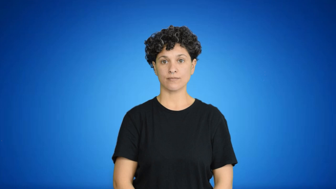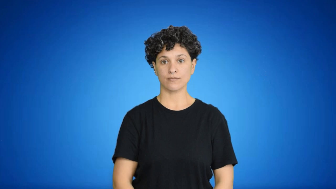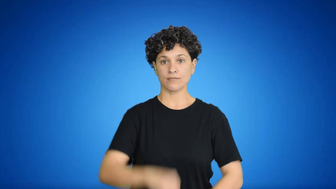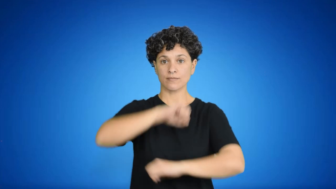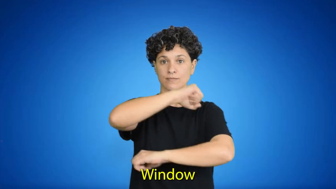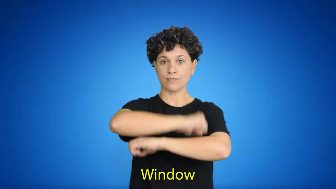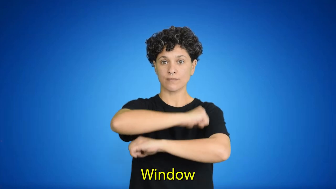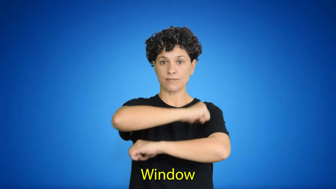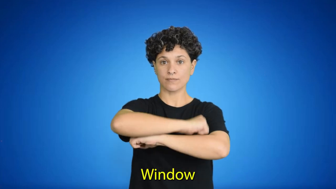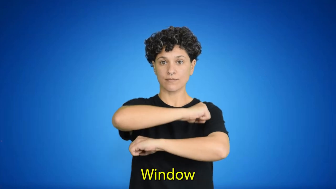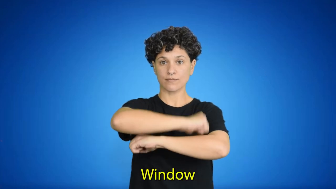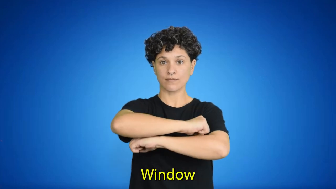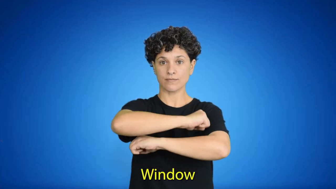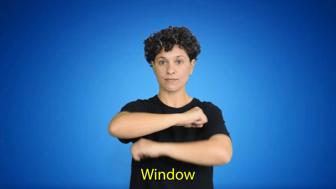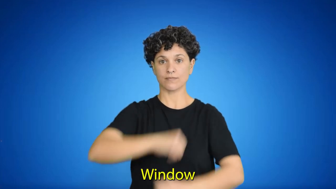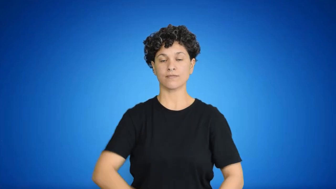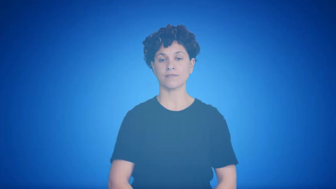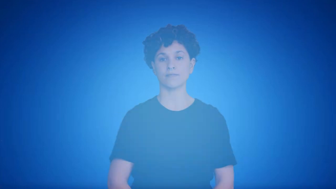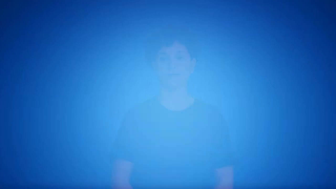Window